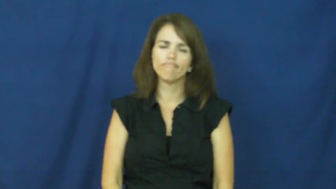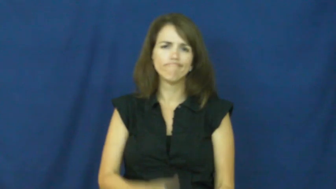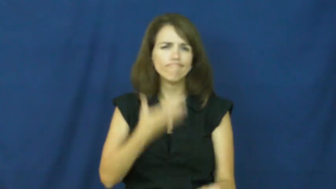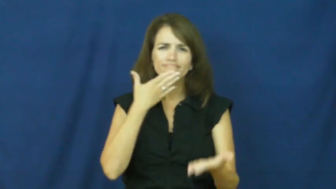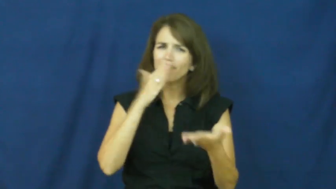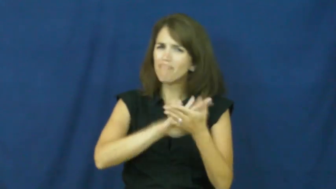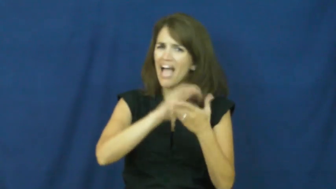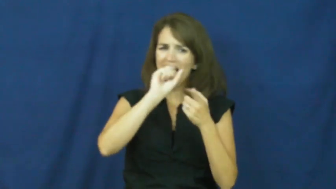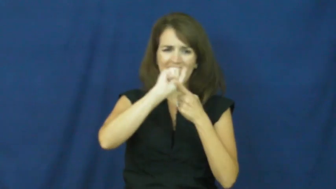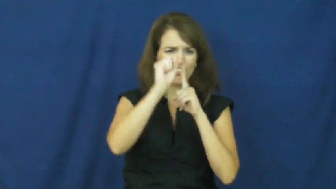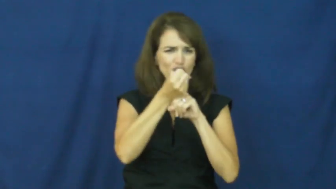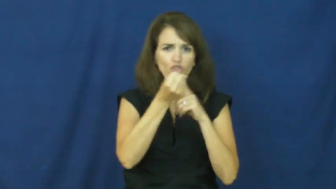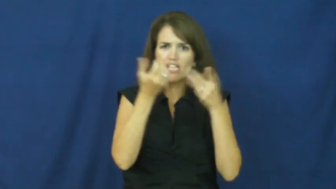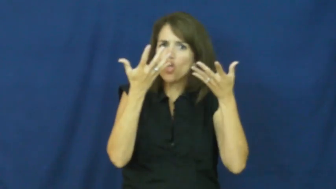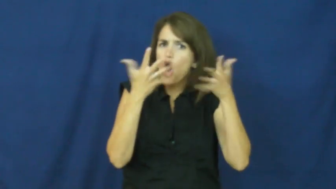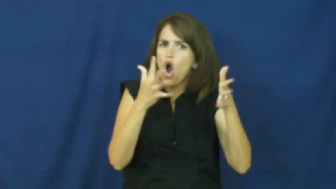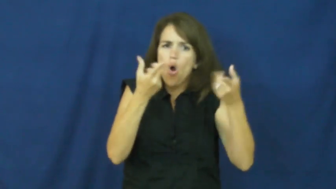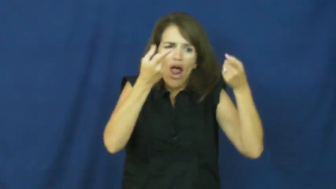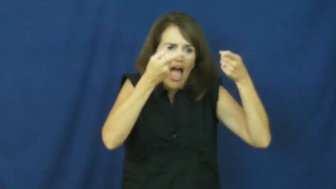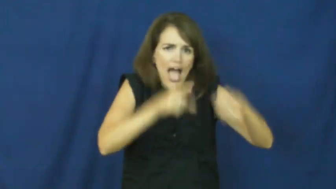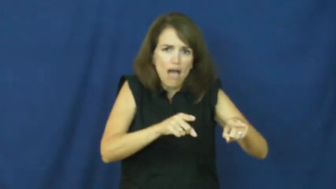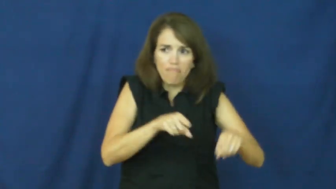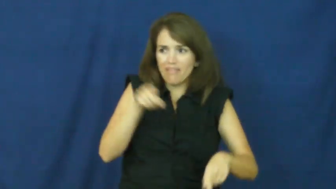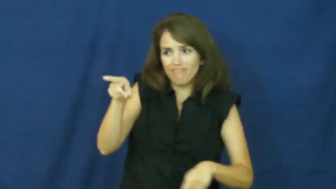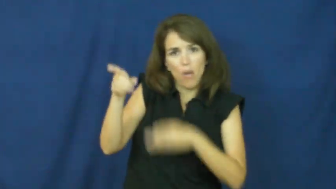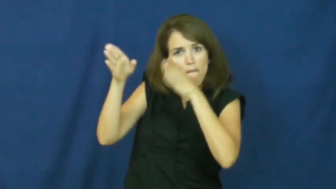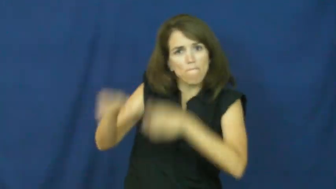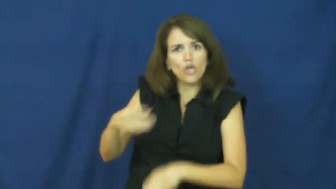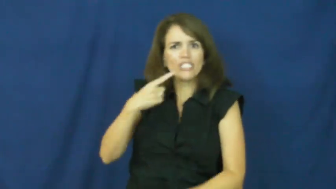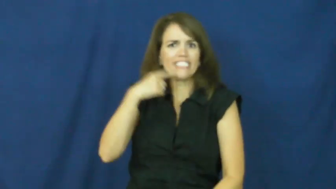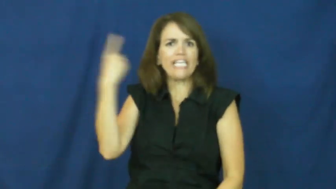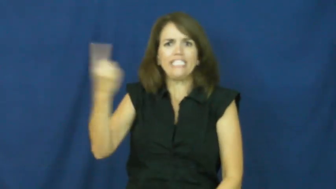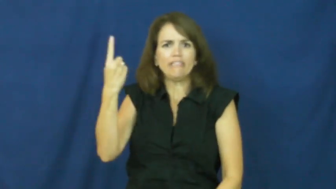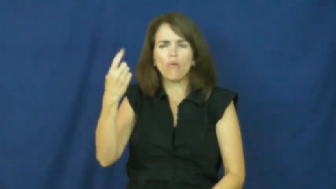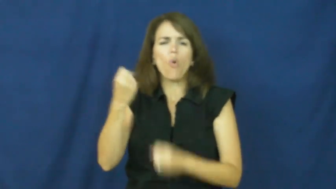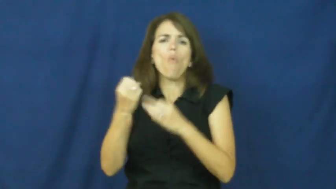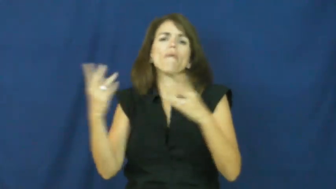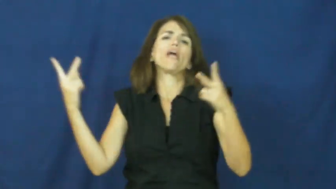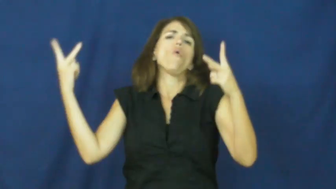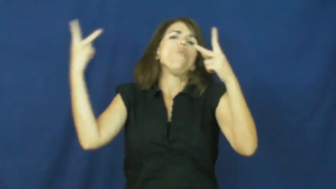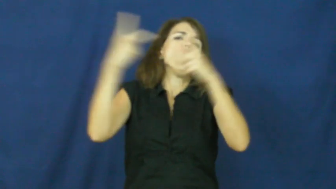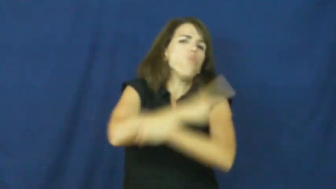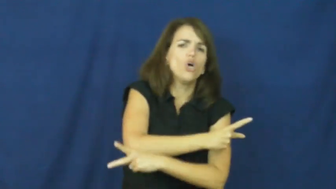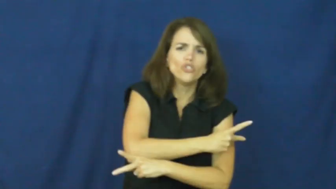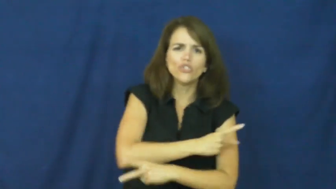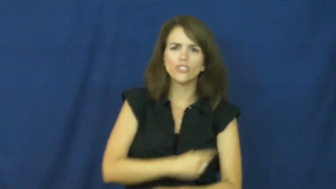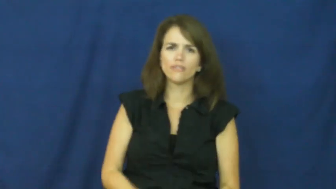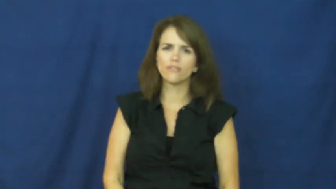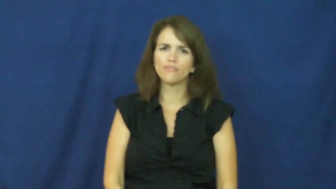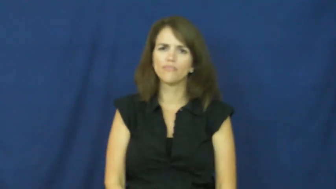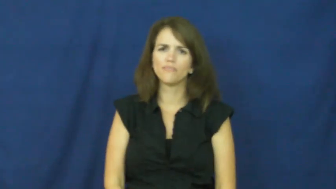"add insult to injury"